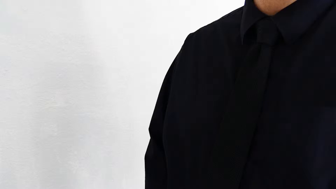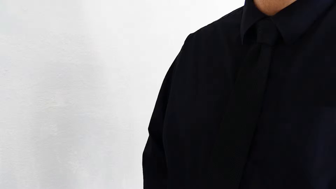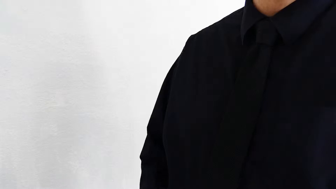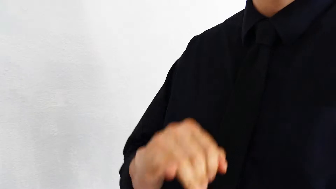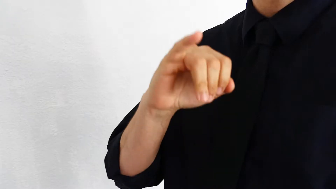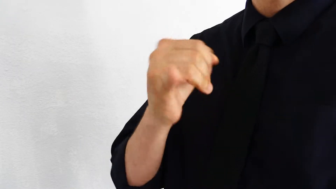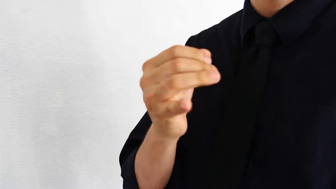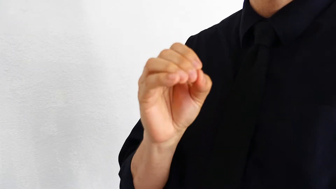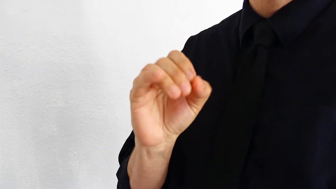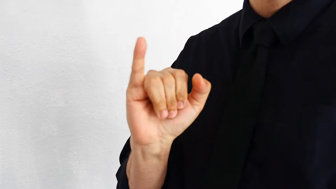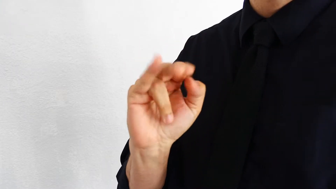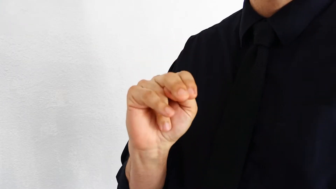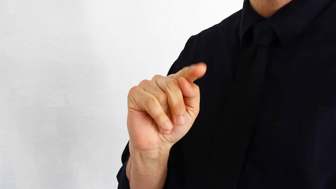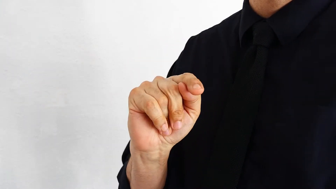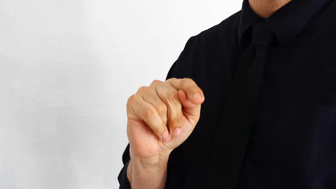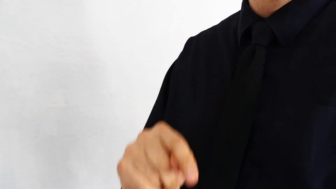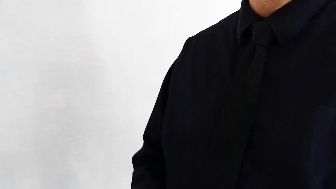J-O-I-N-T